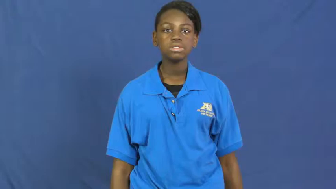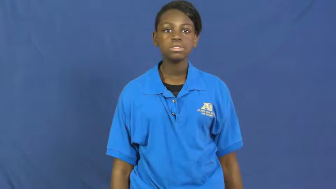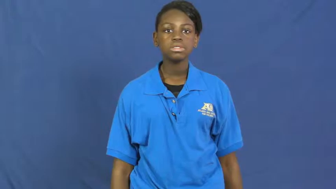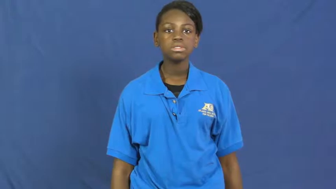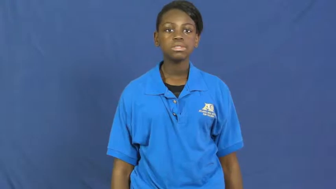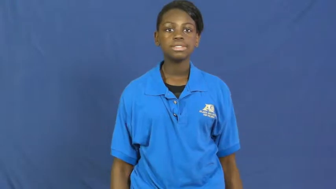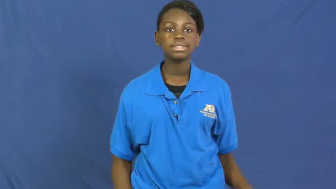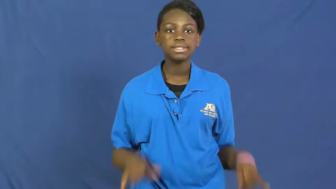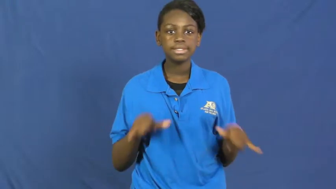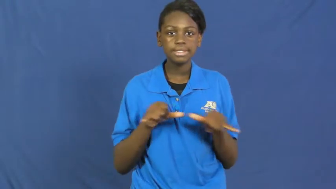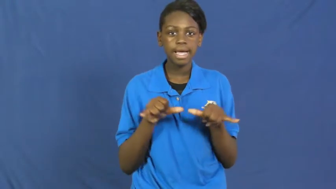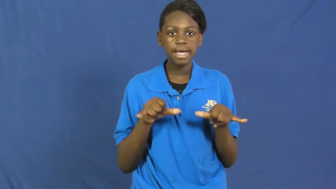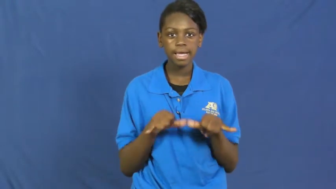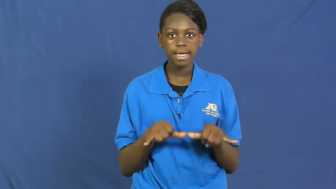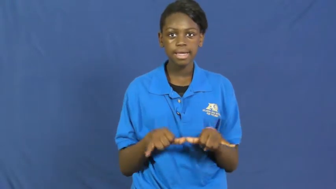magnitude